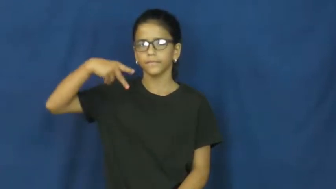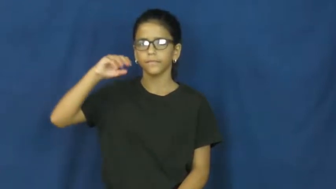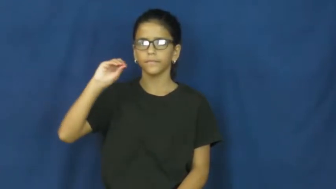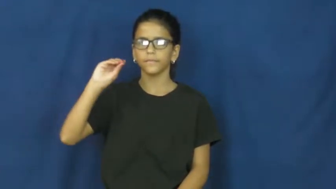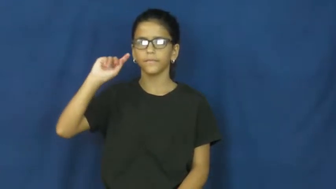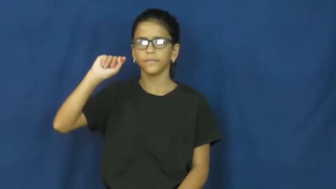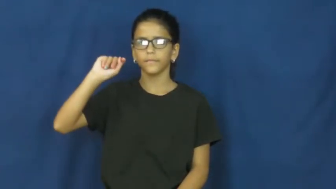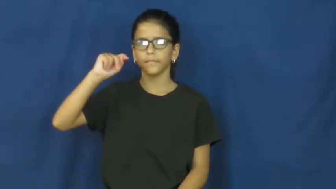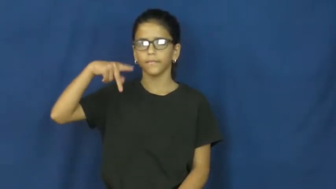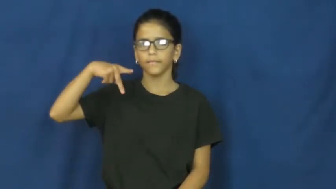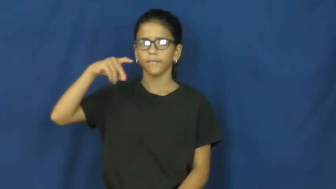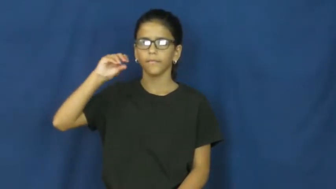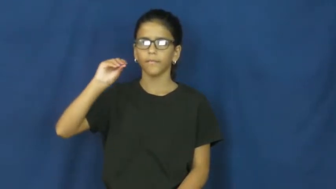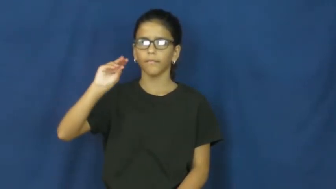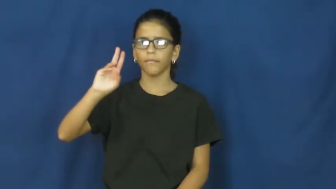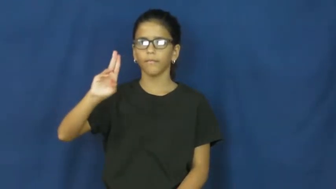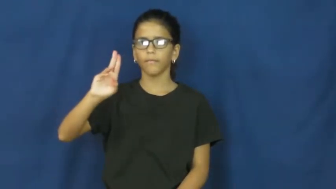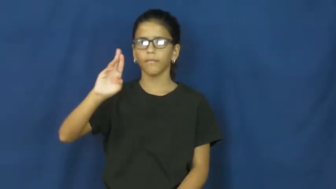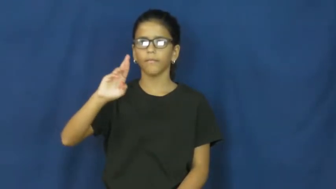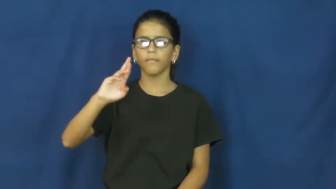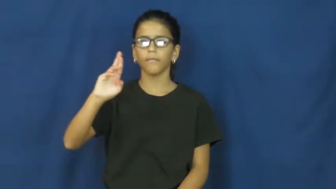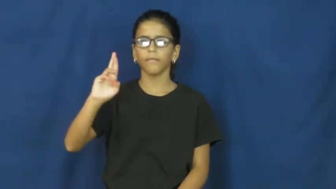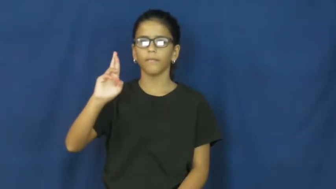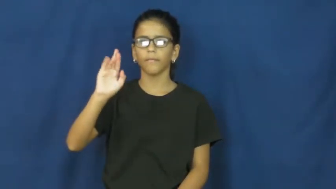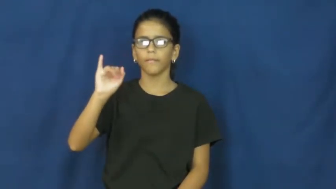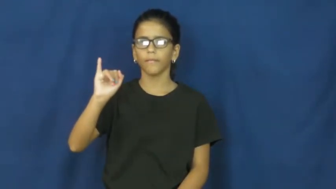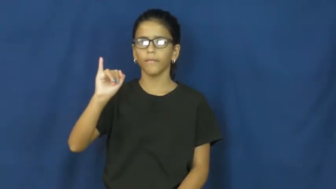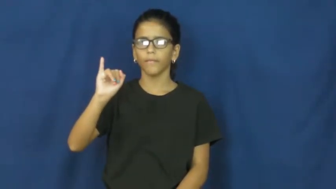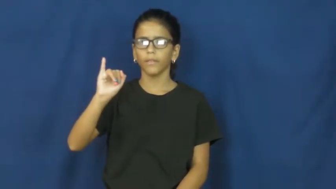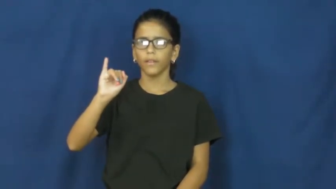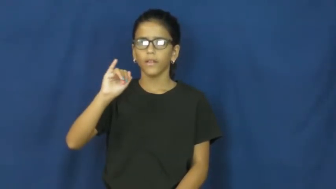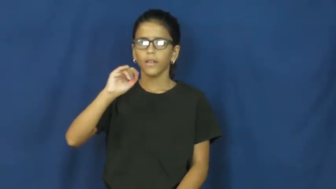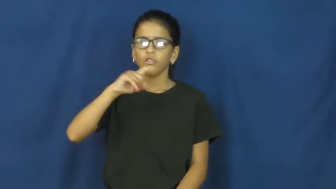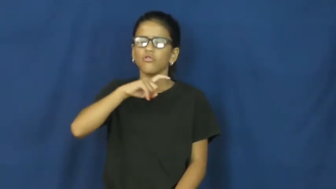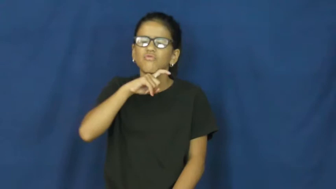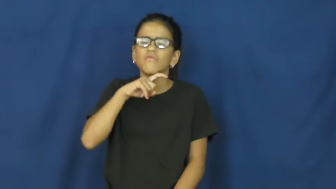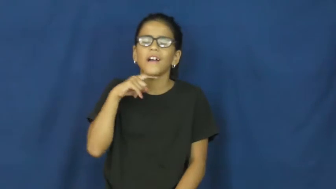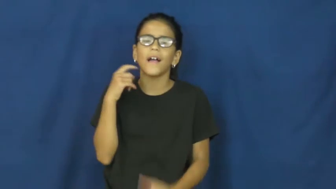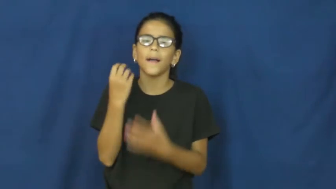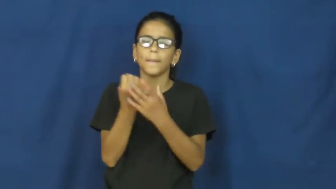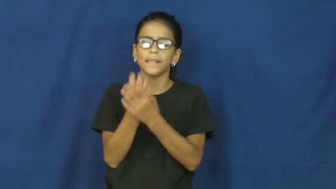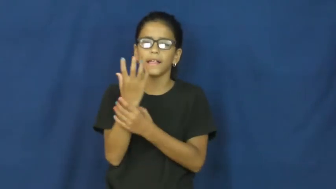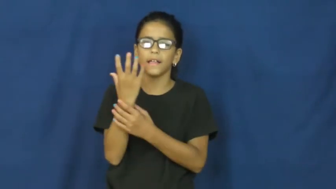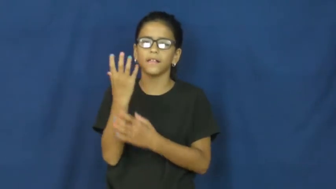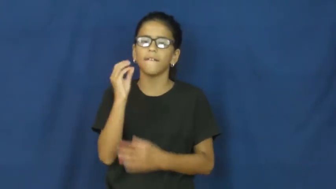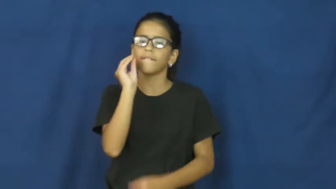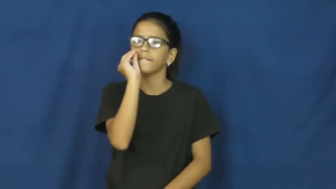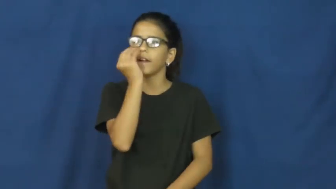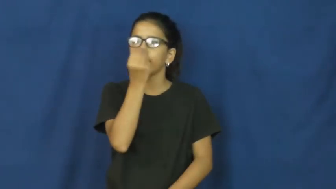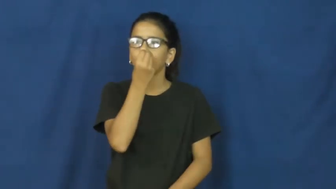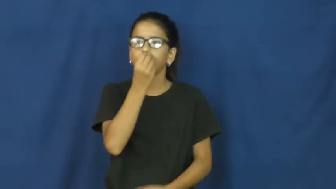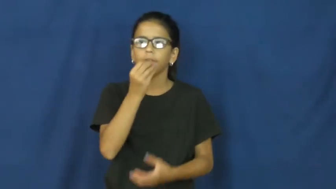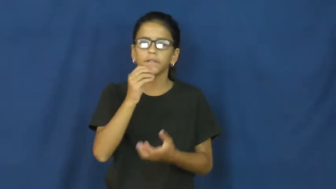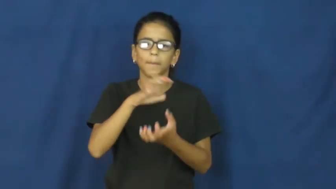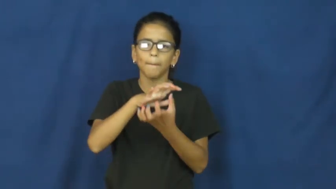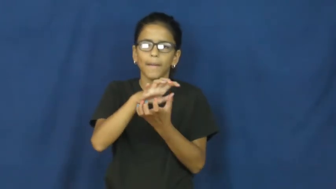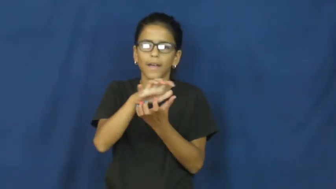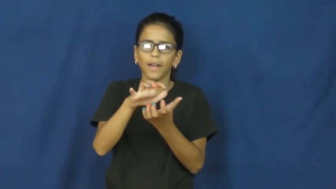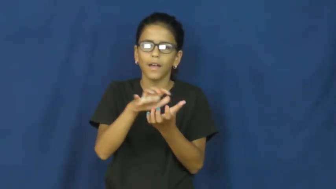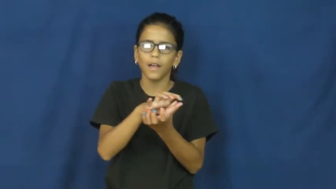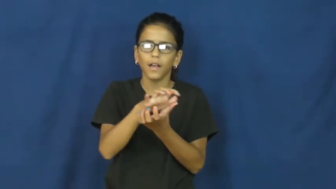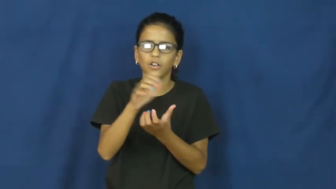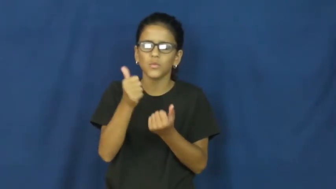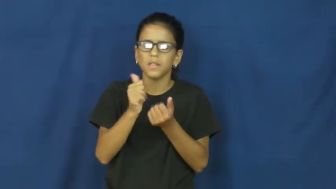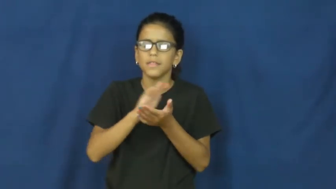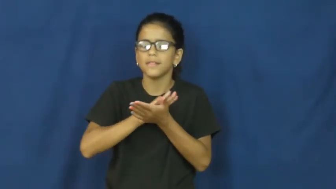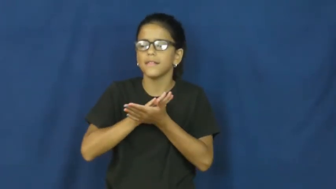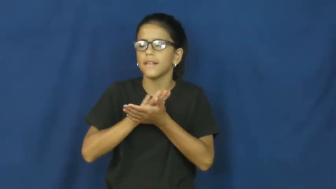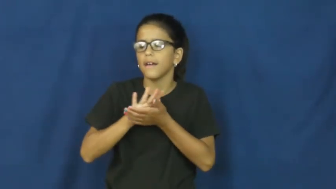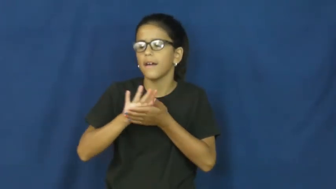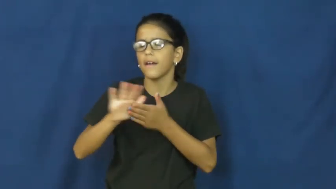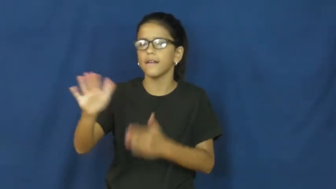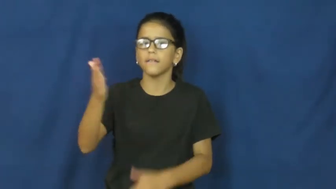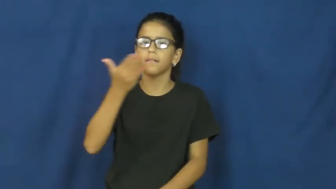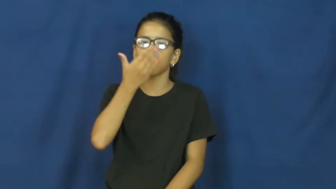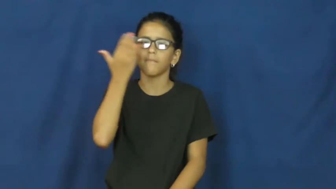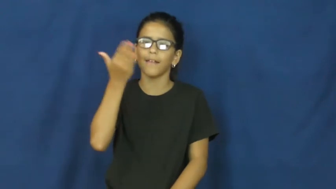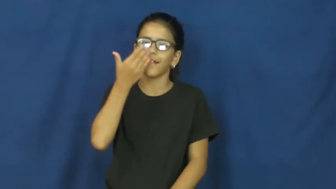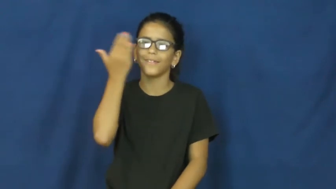potpourri